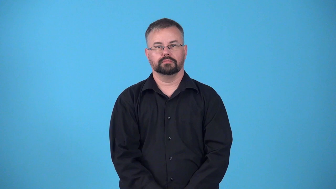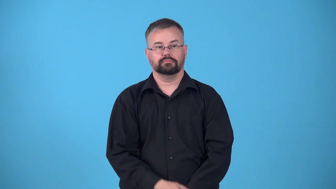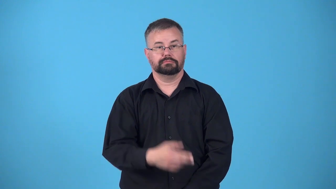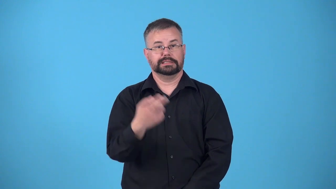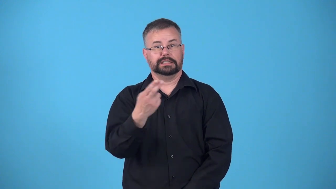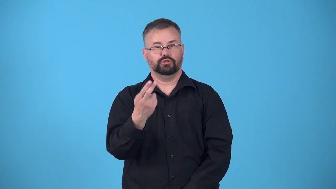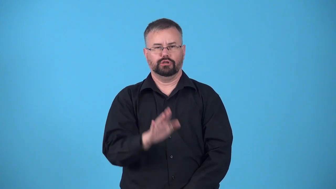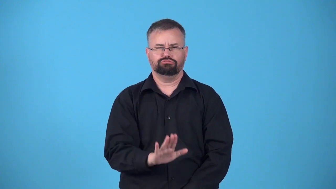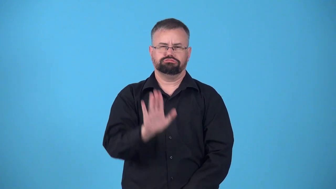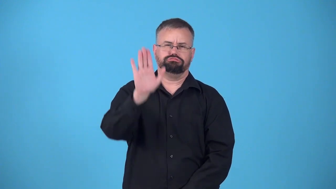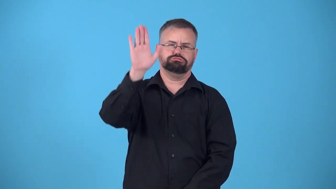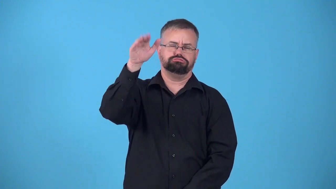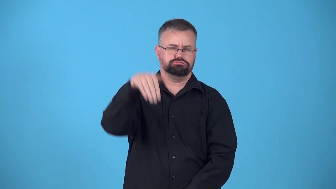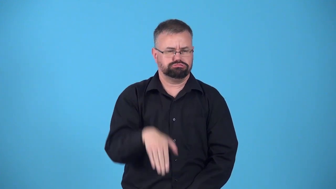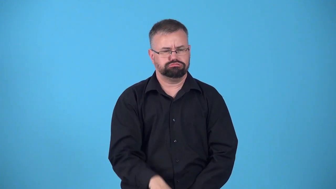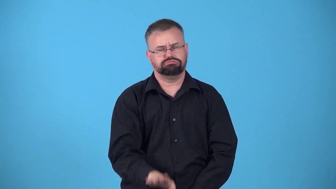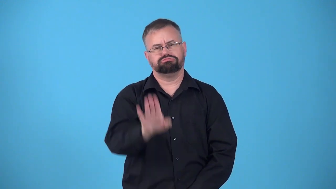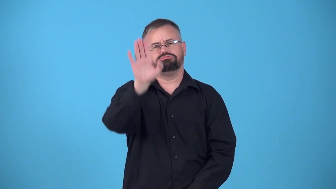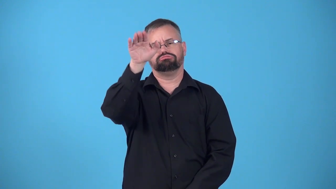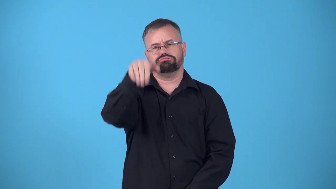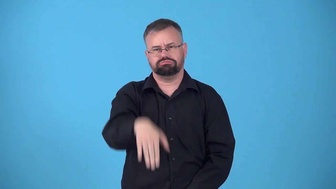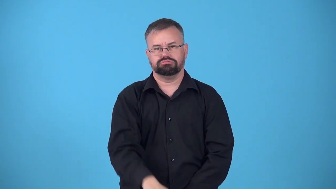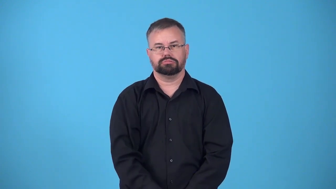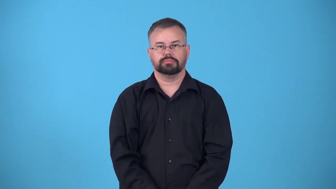track record